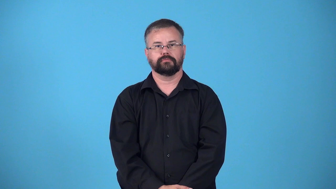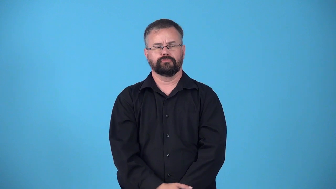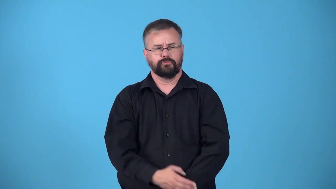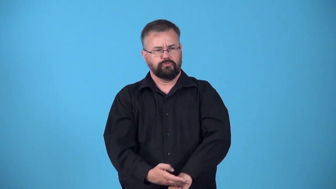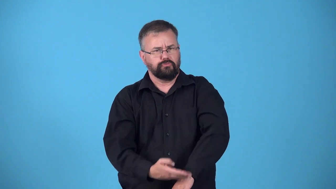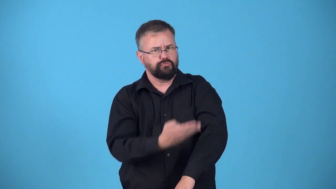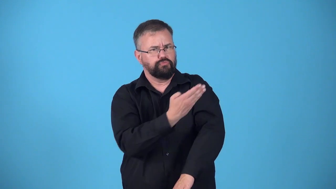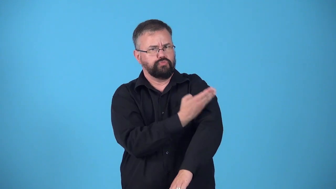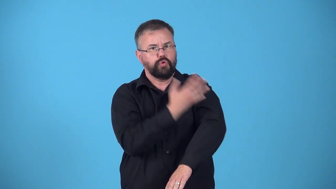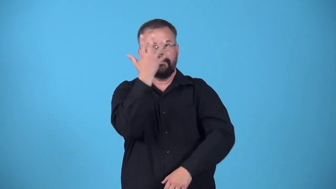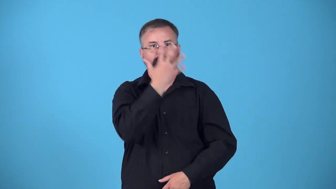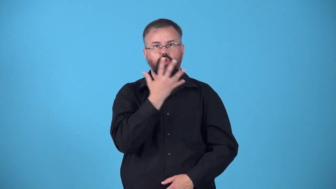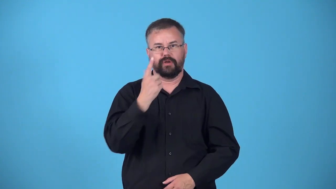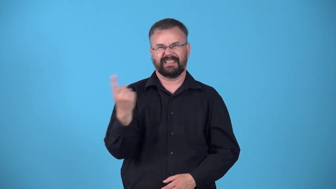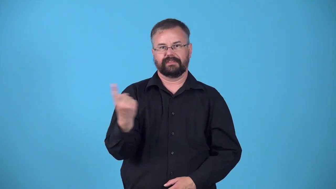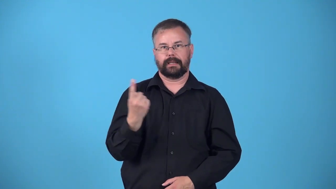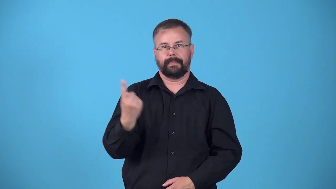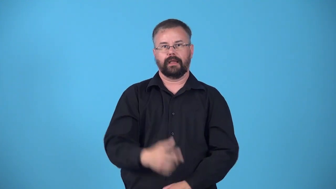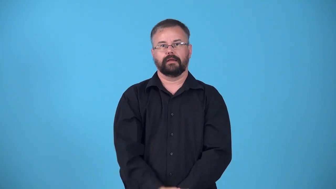facelift